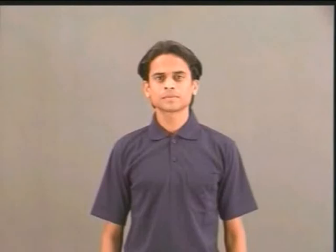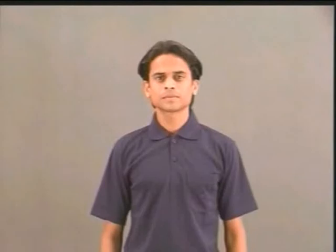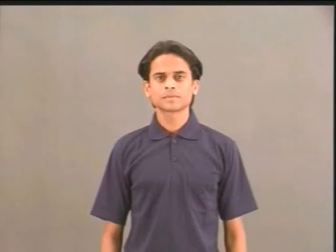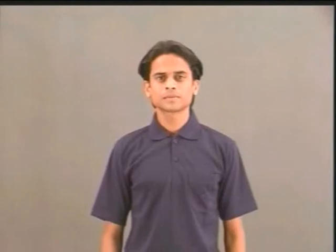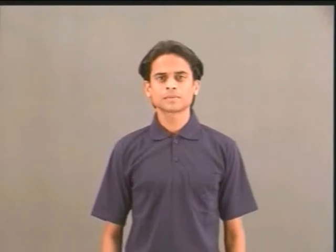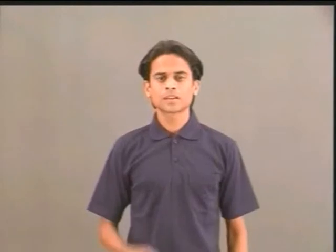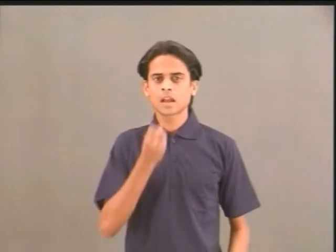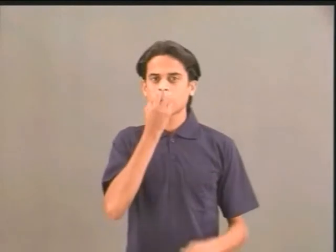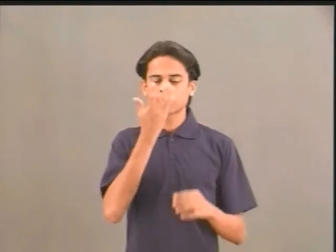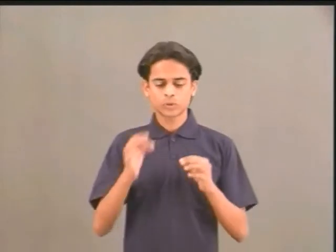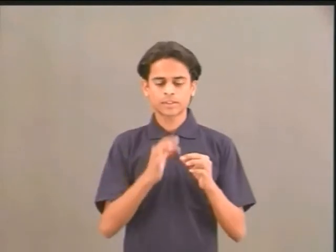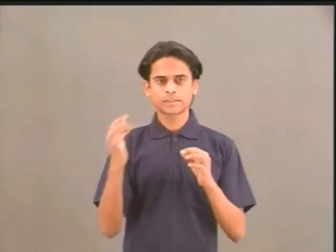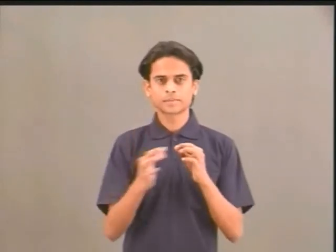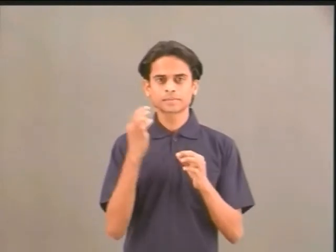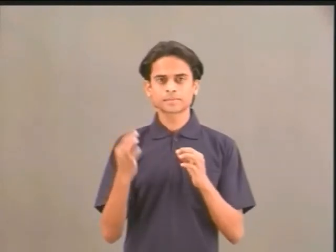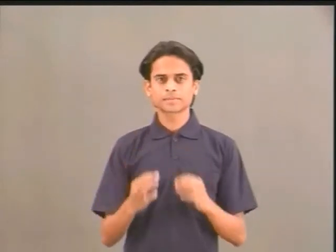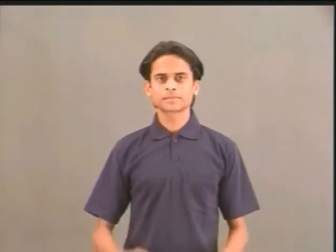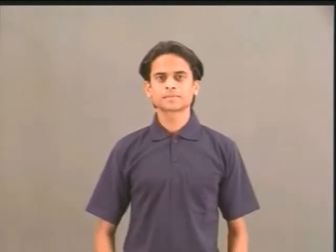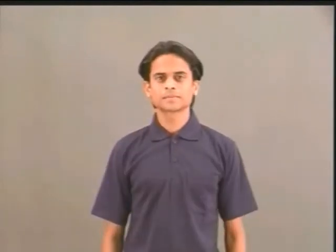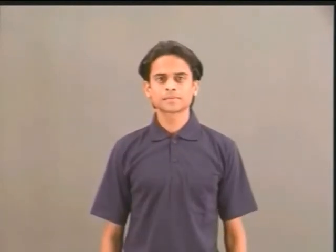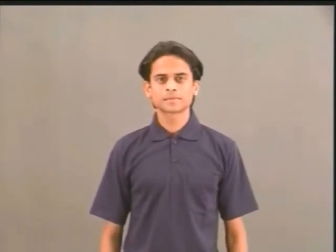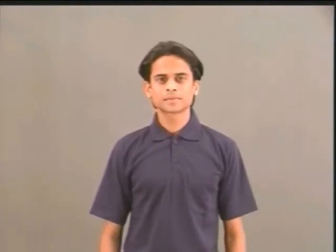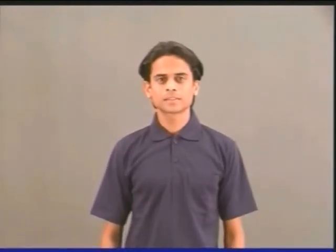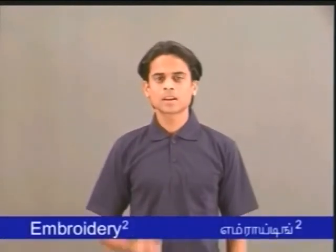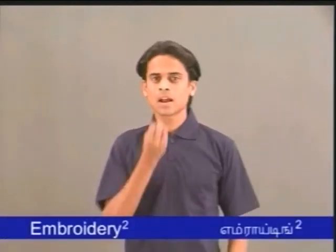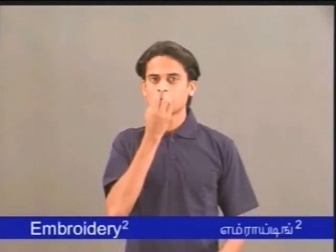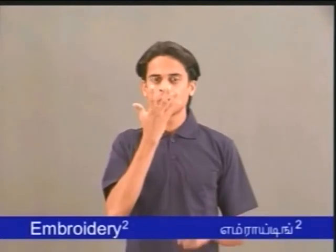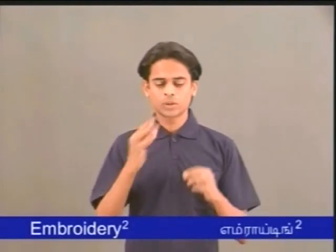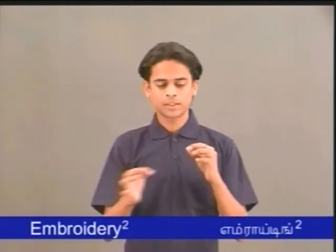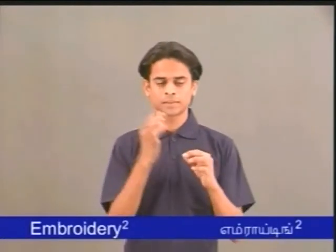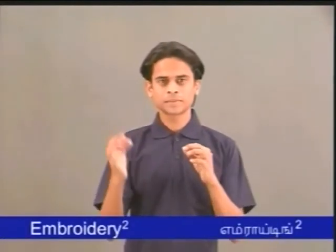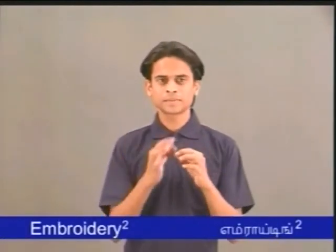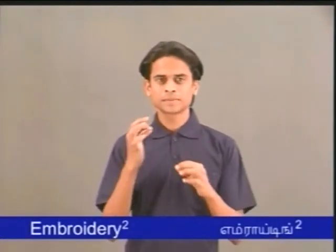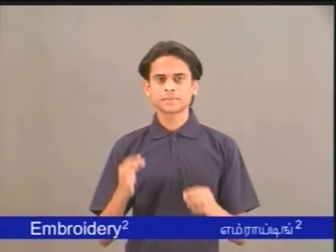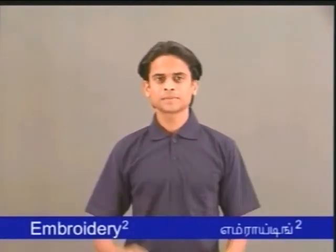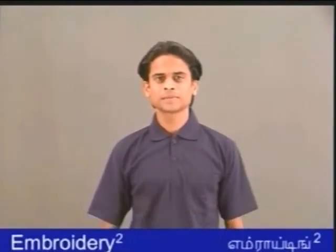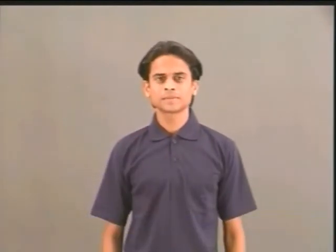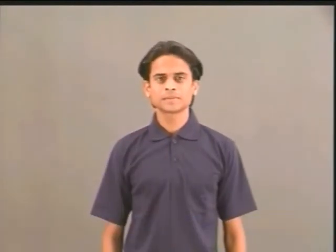embroidery